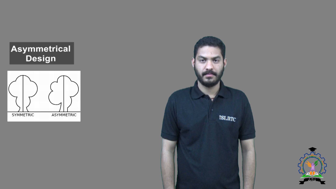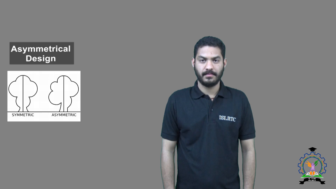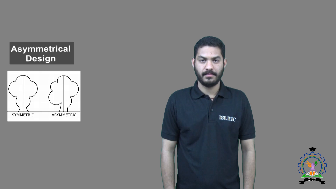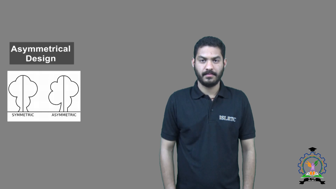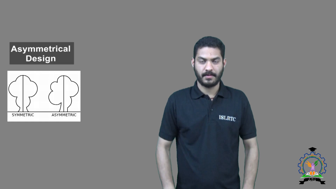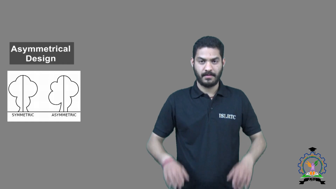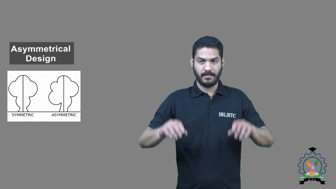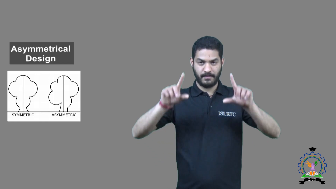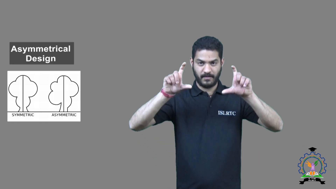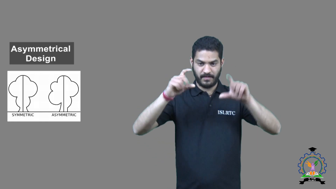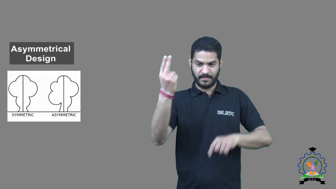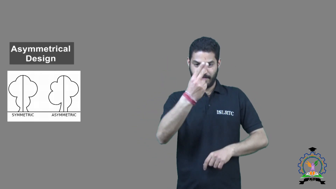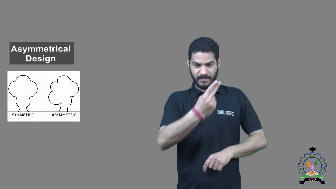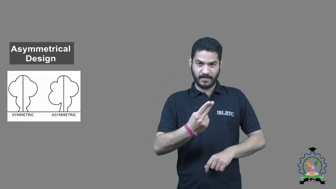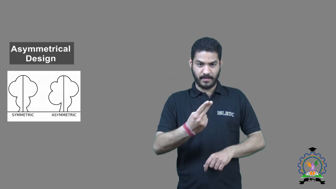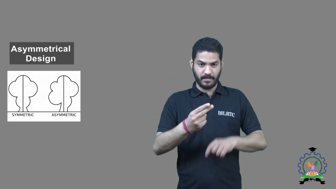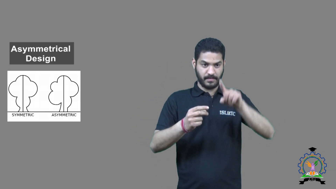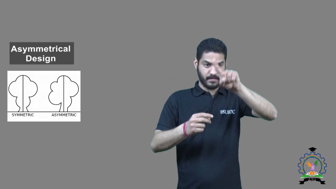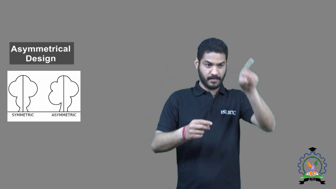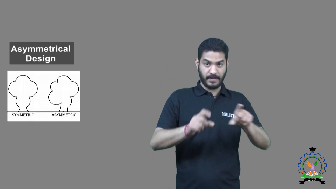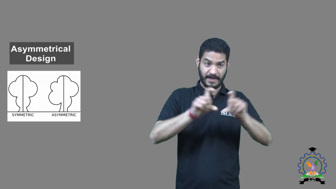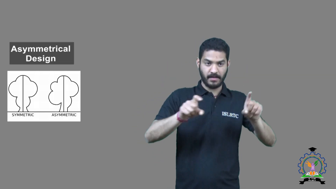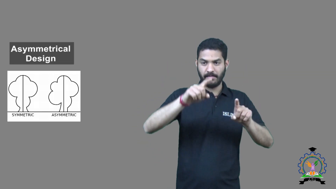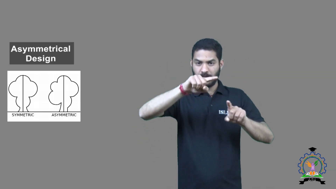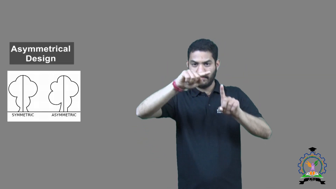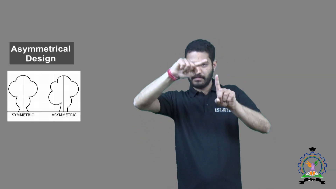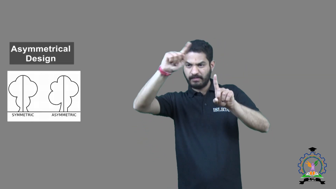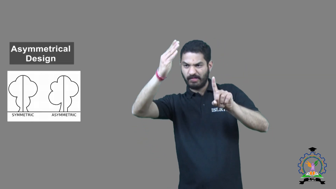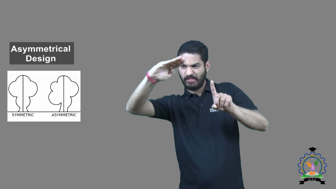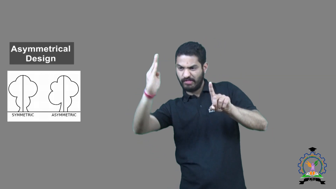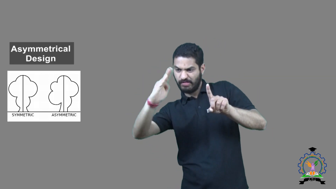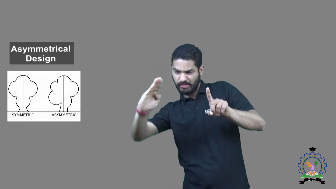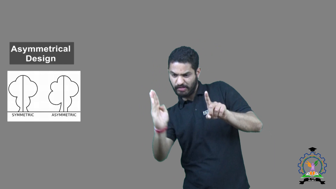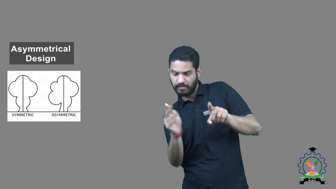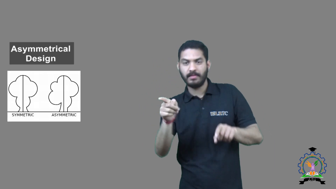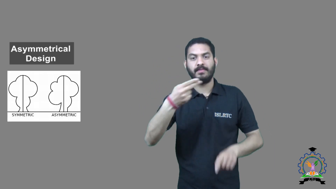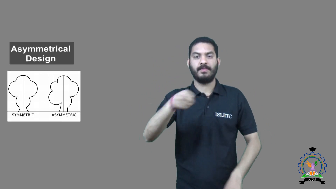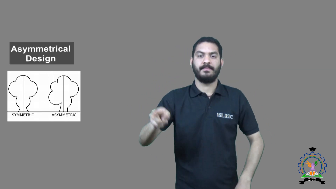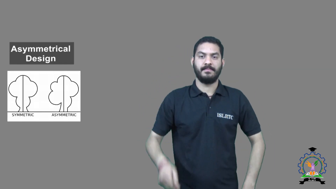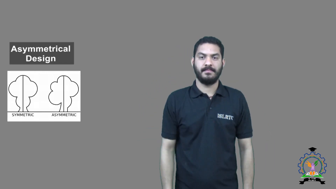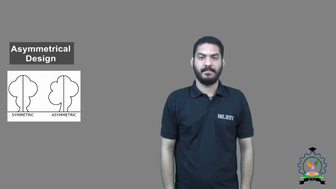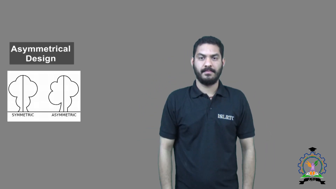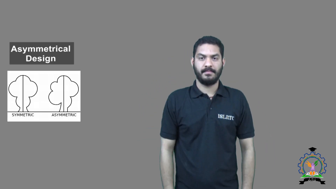Asymmetrical Design 2